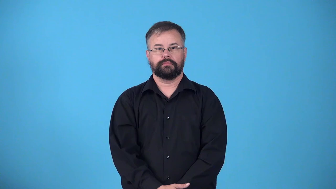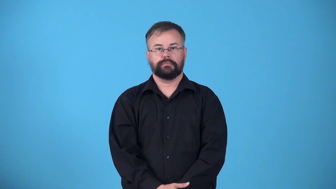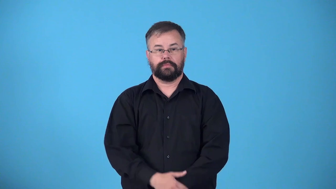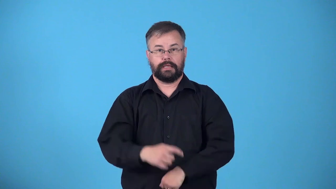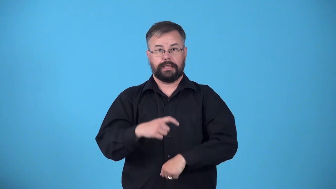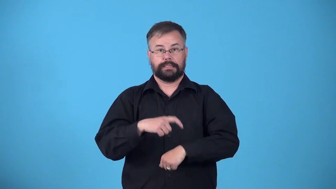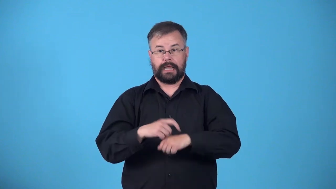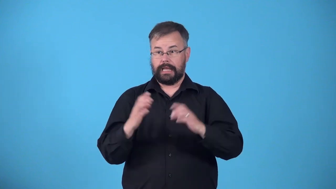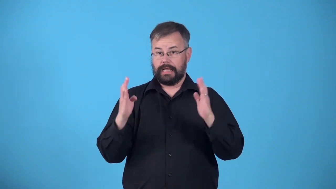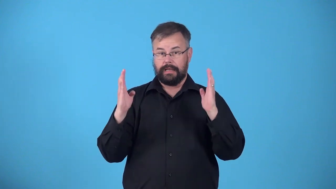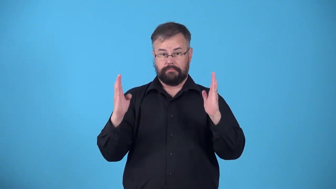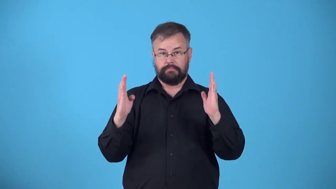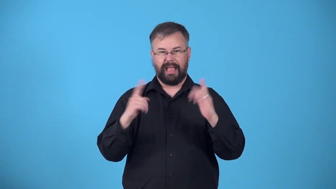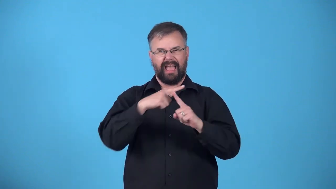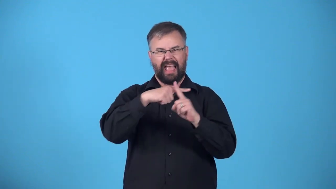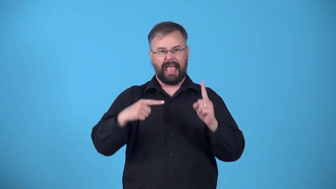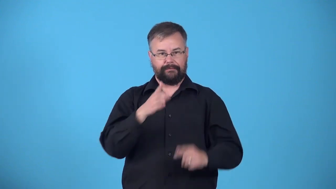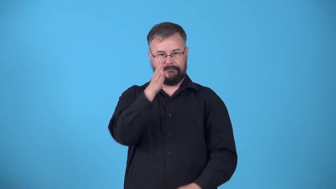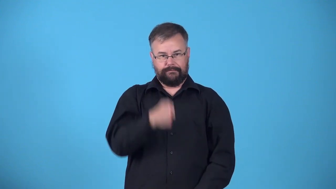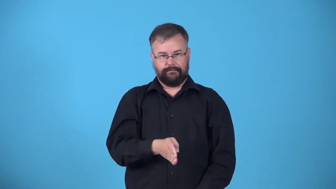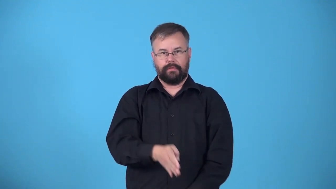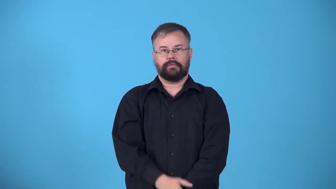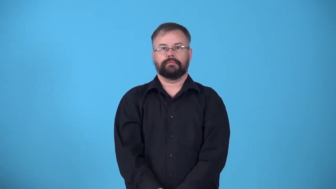halfway